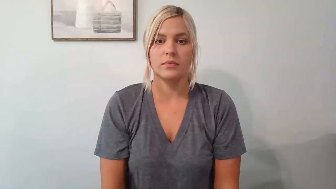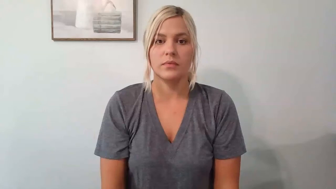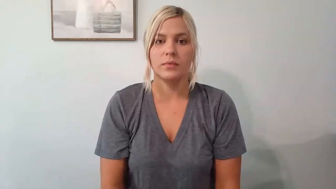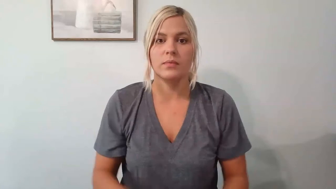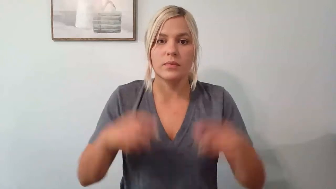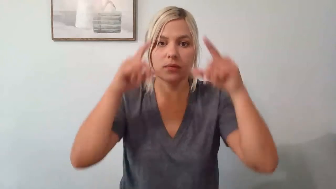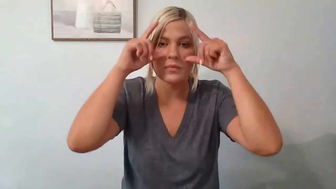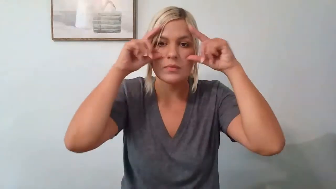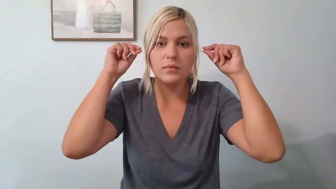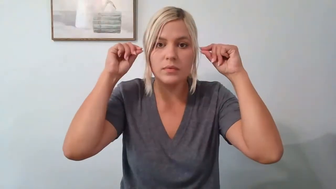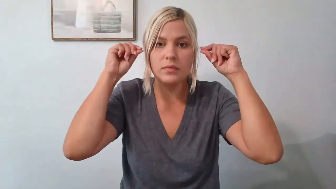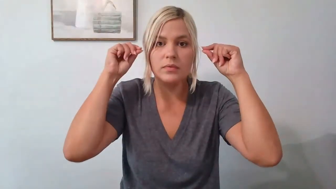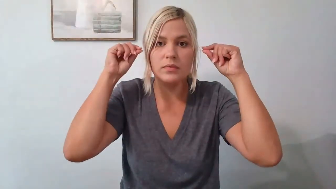GLASSES